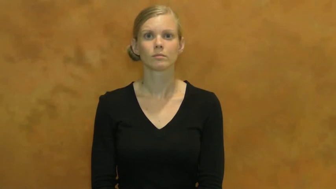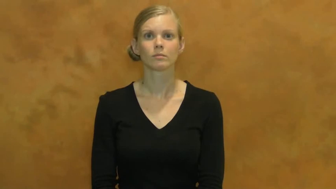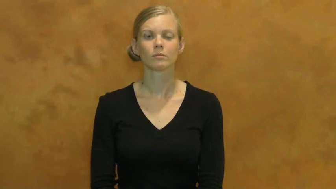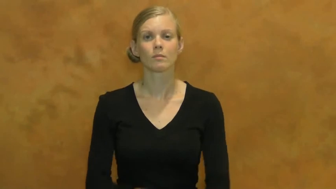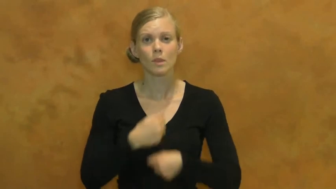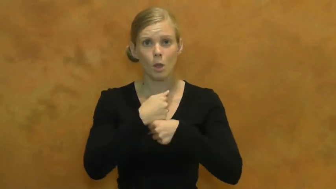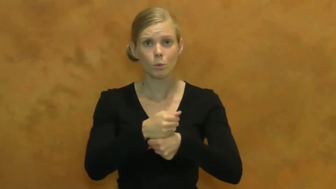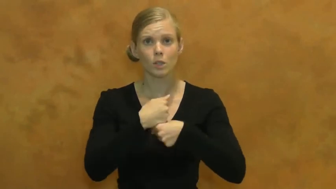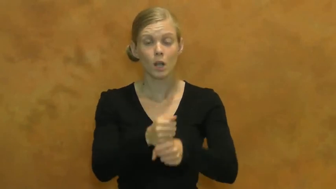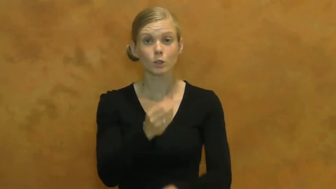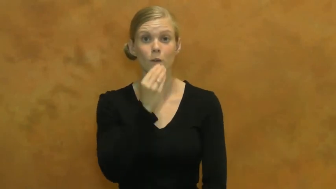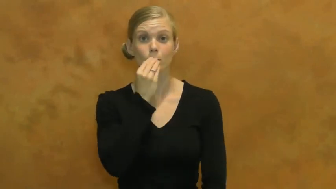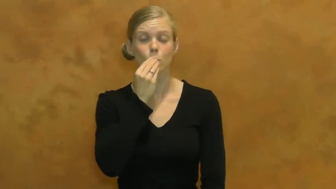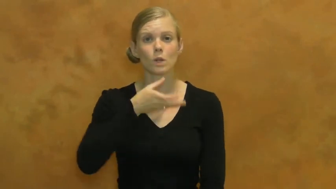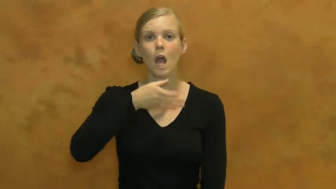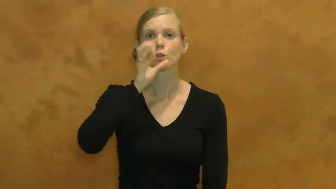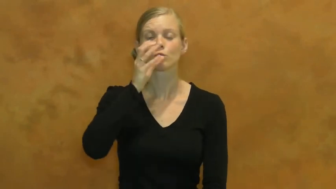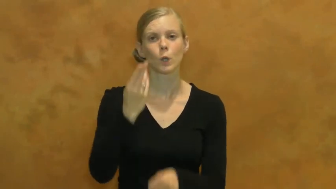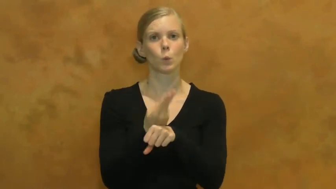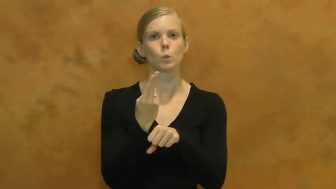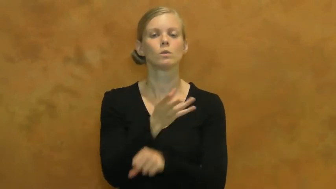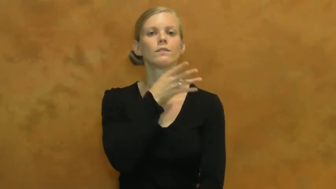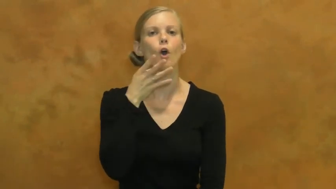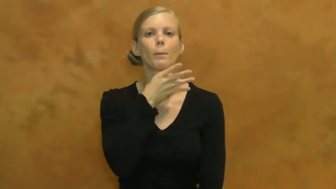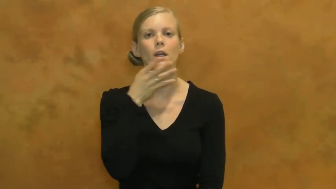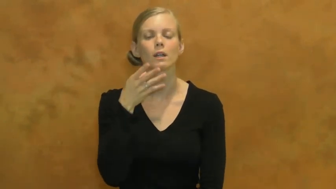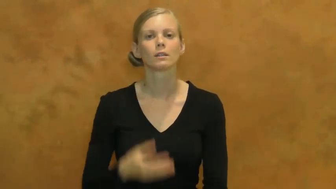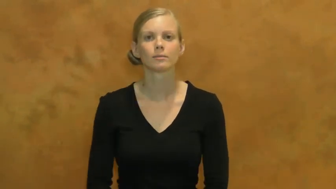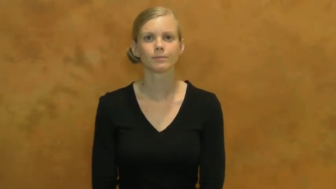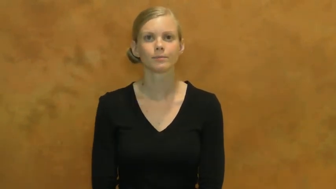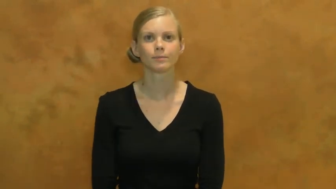agriculture